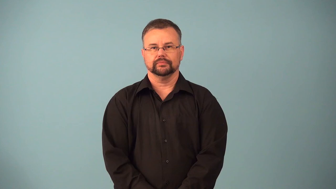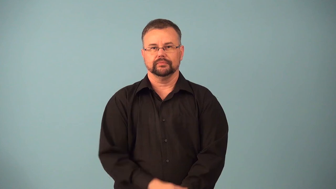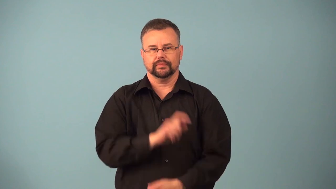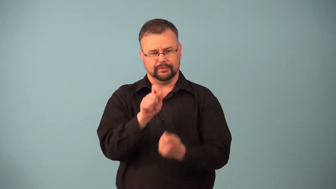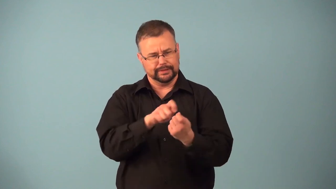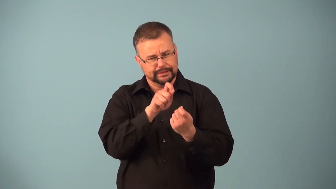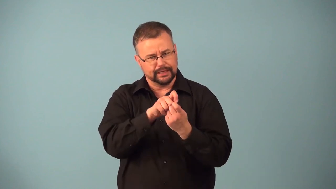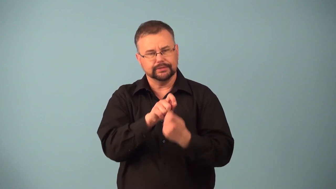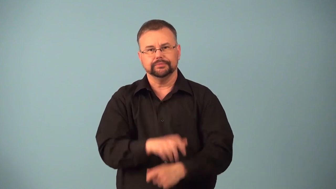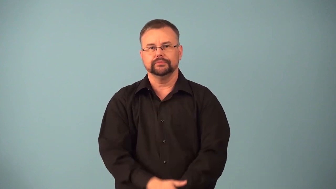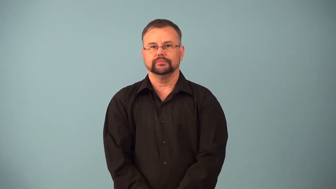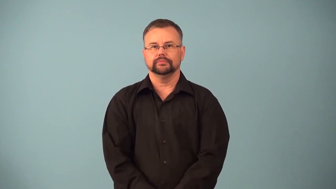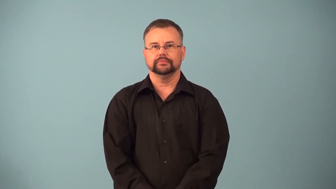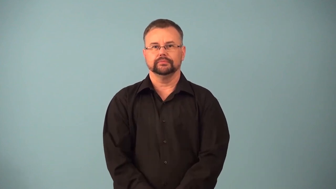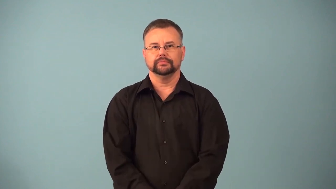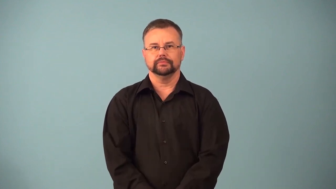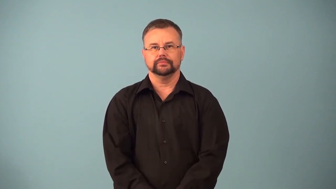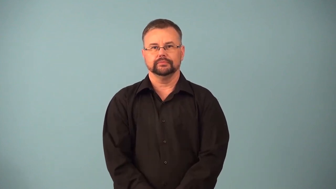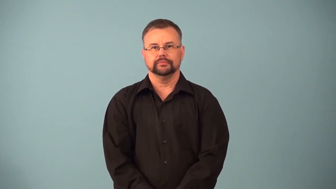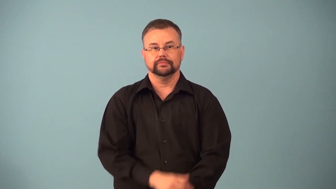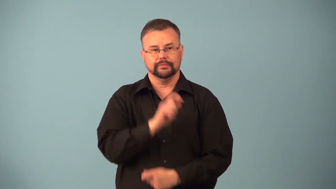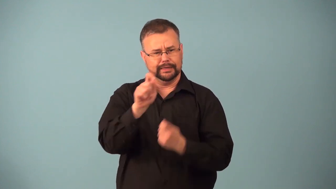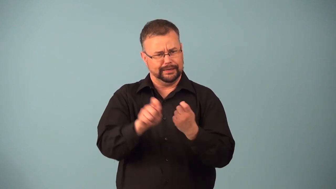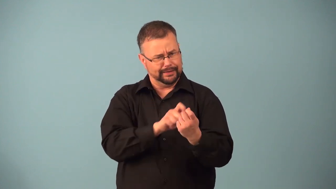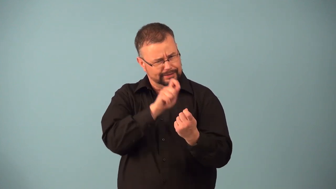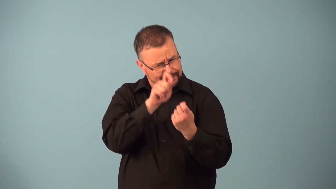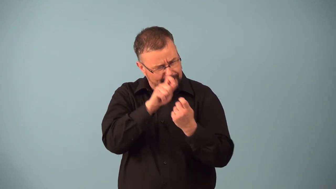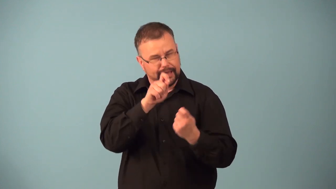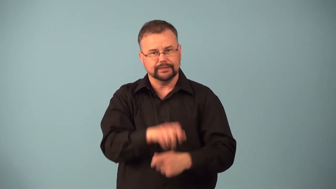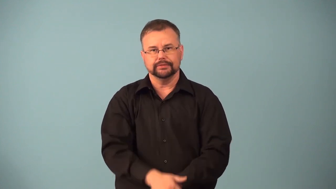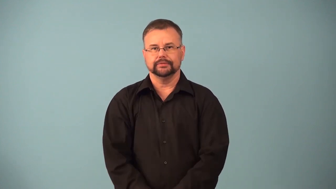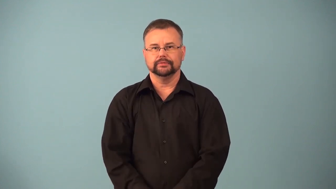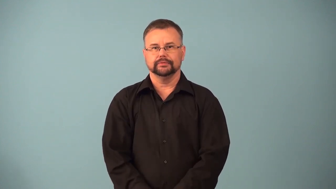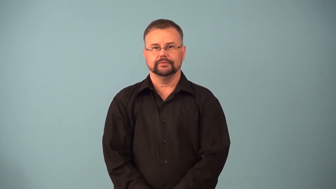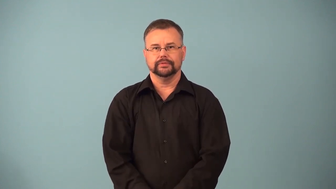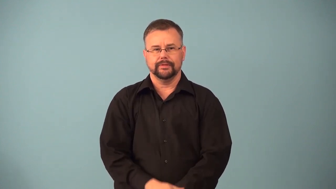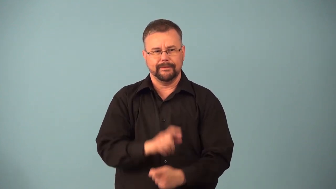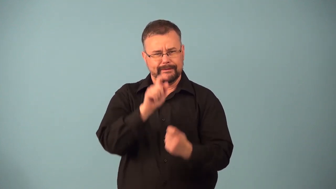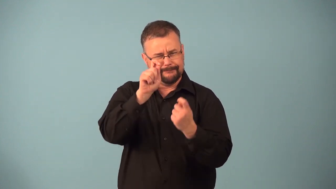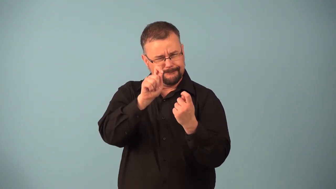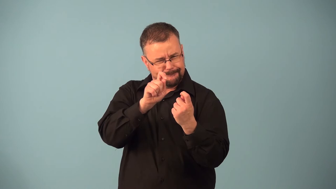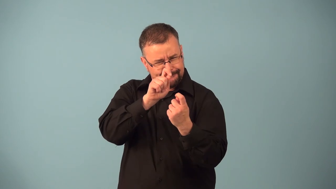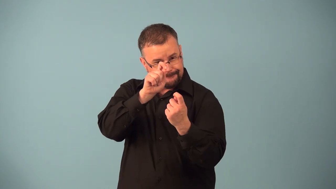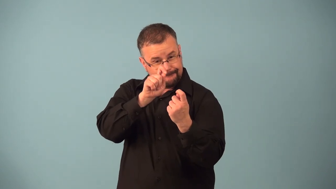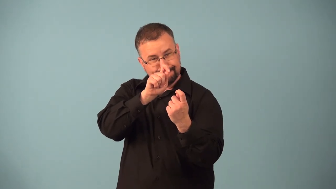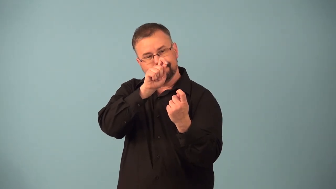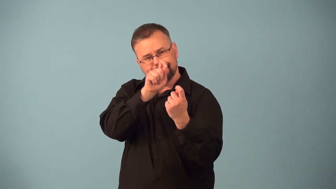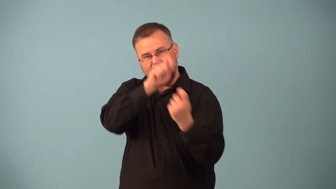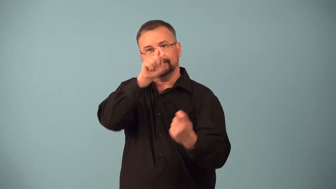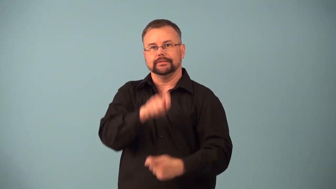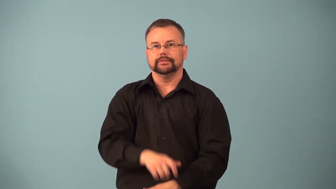exact